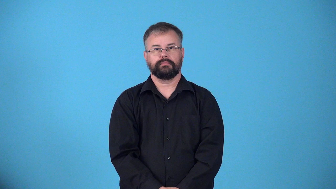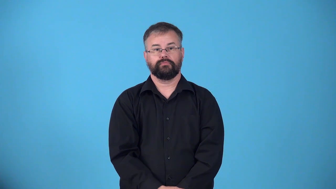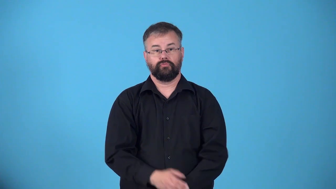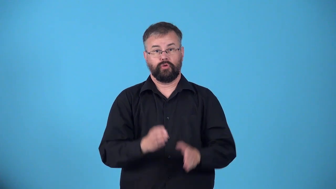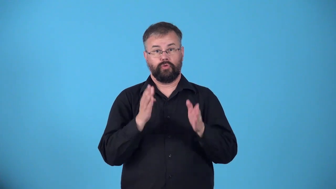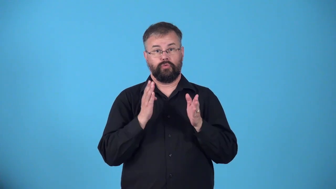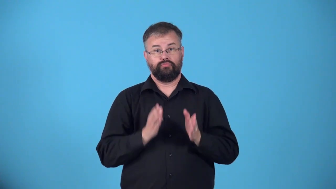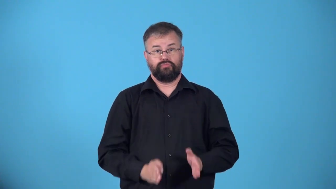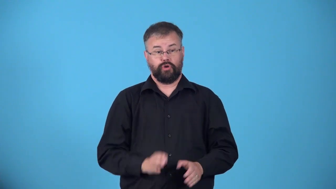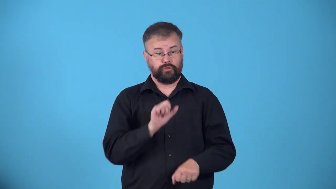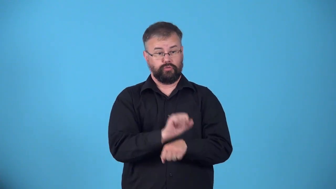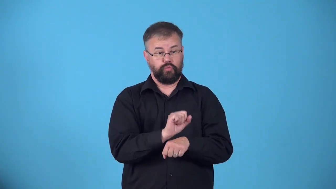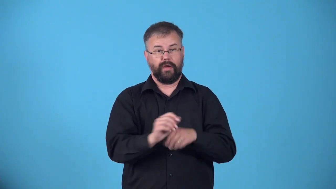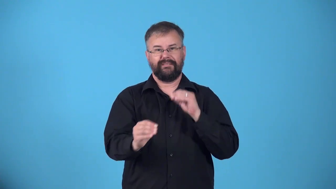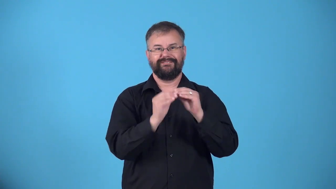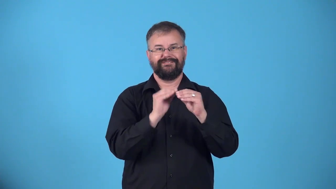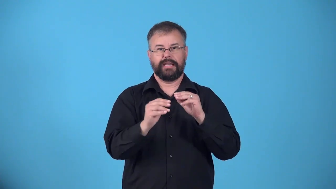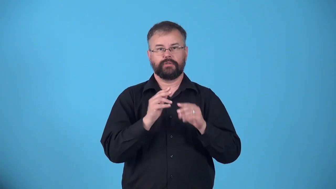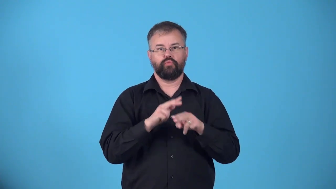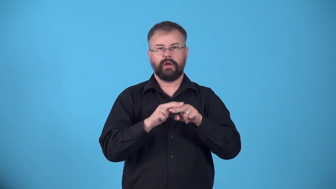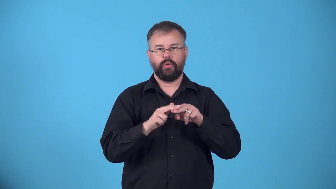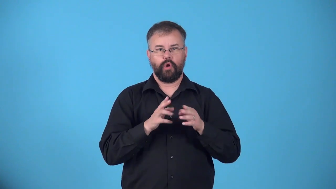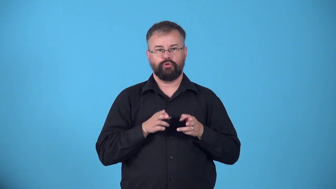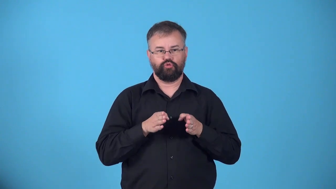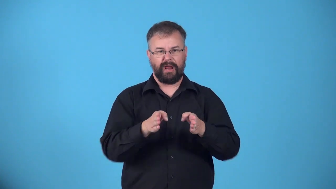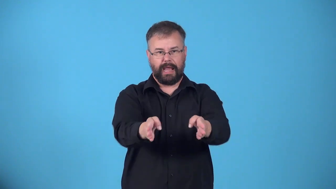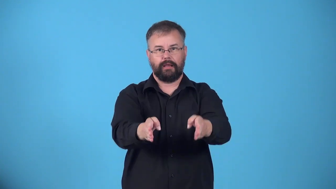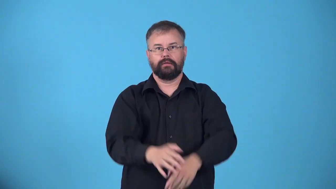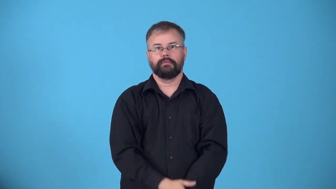lineman-train